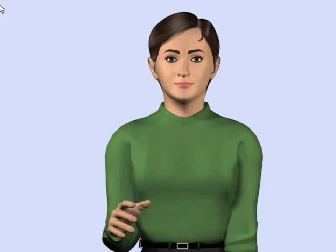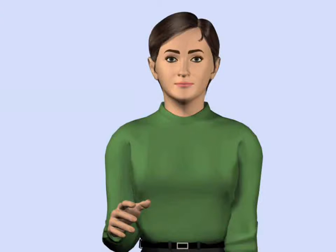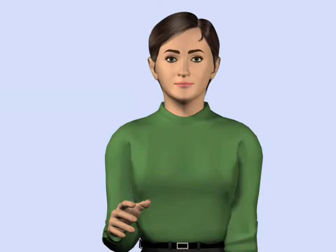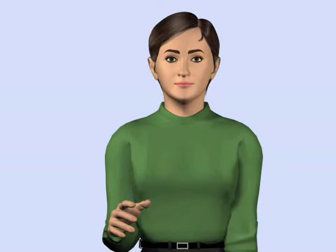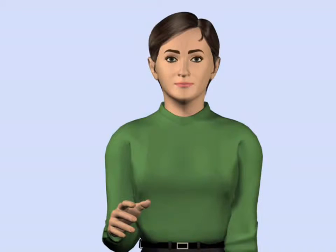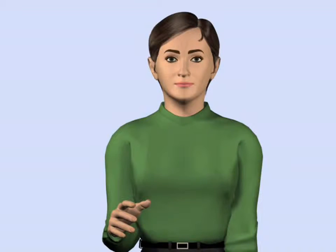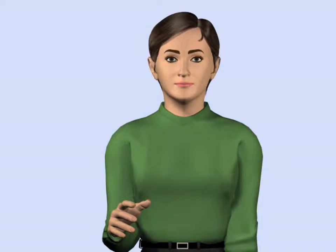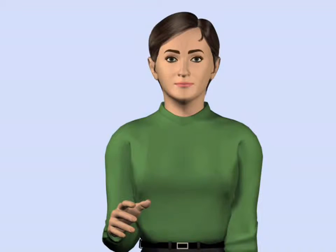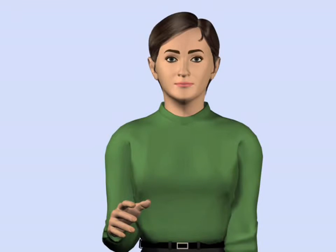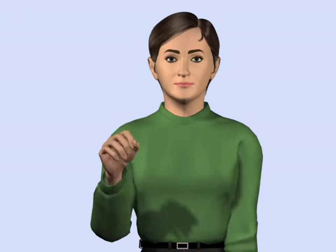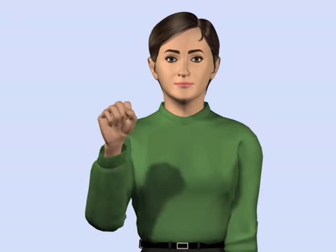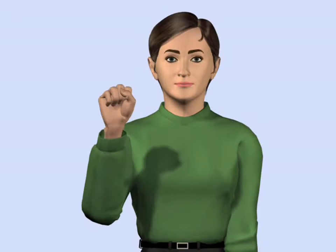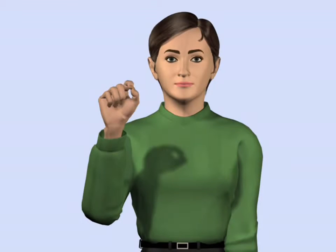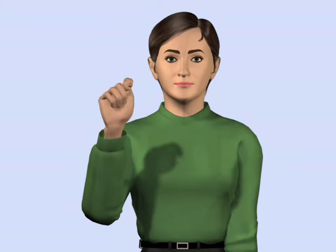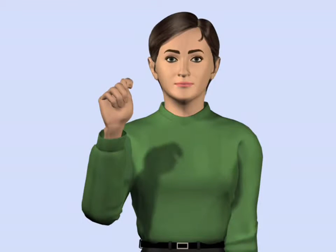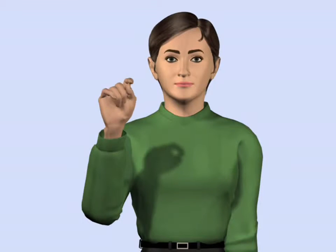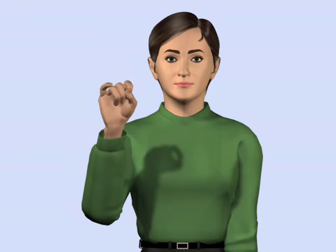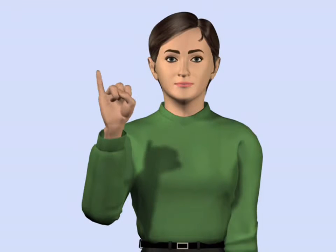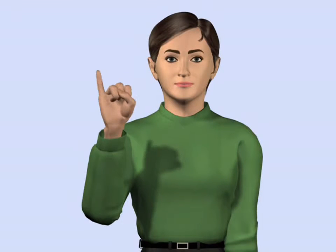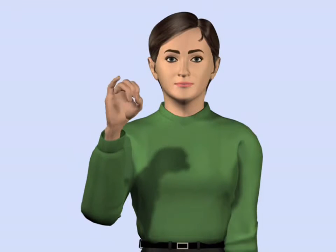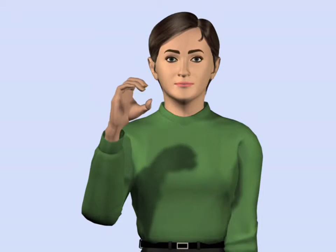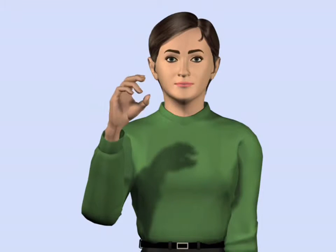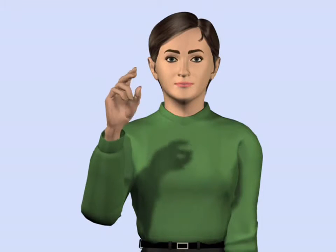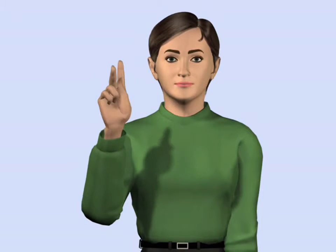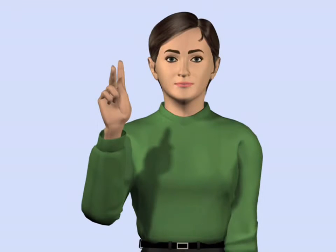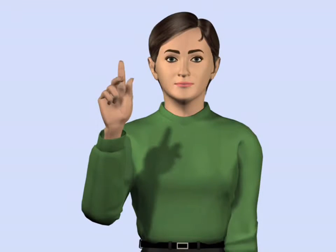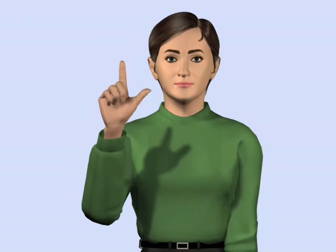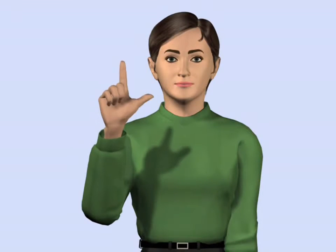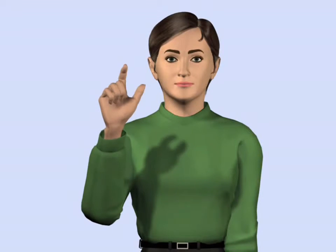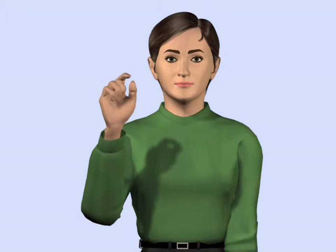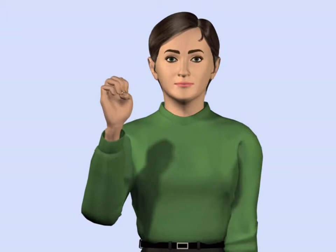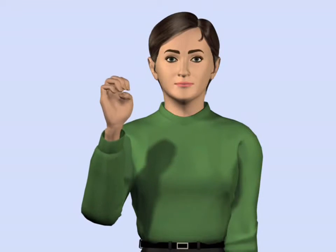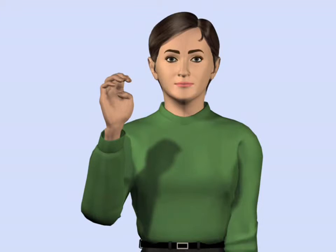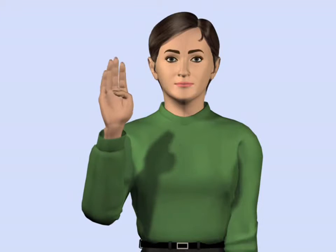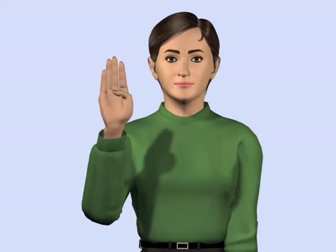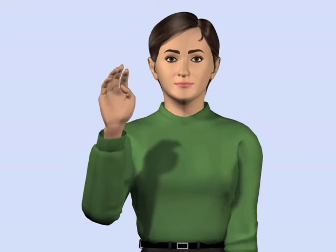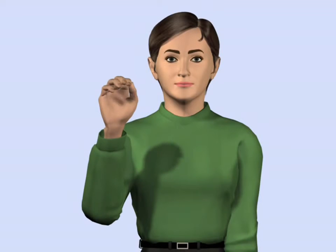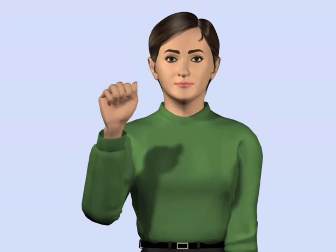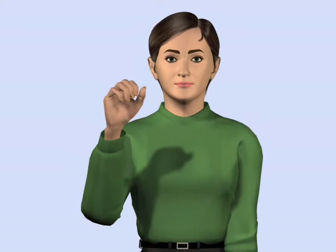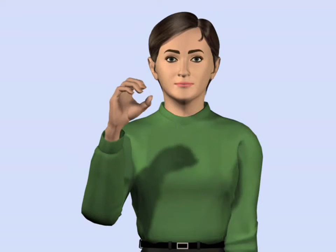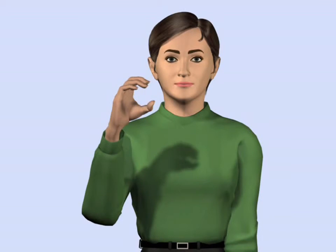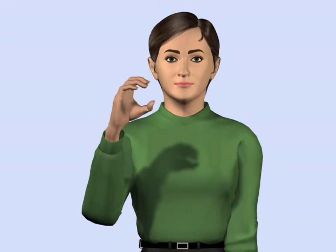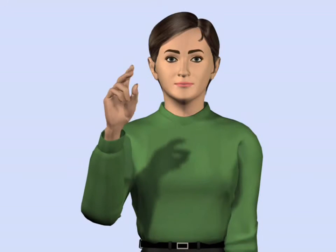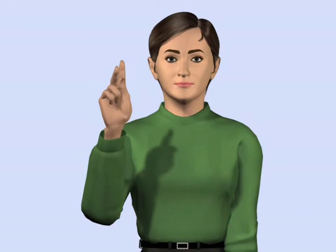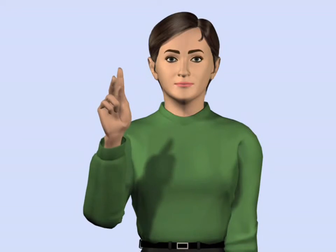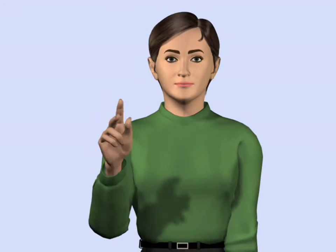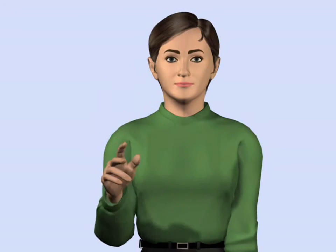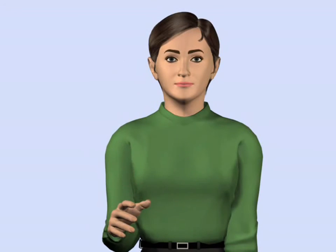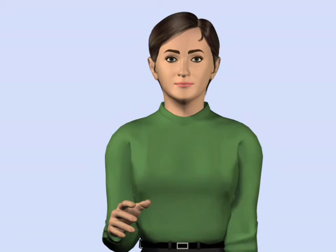stickleback